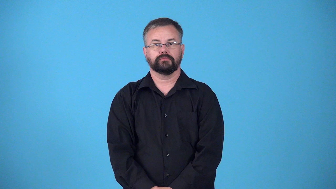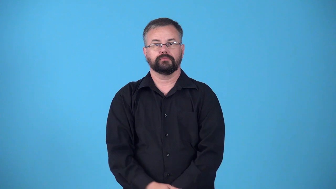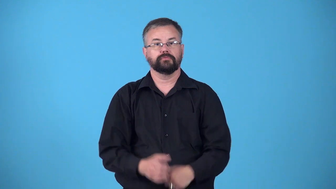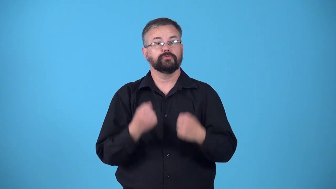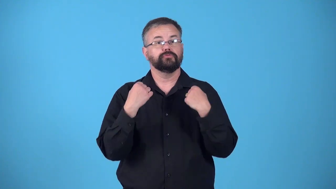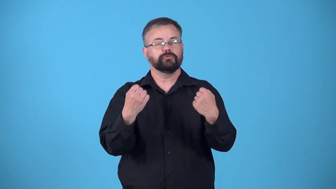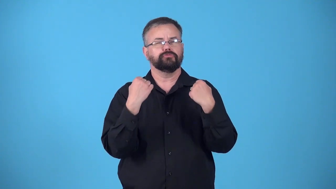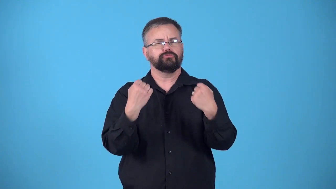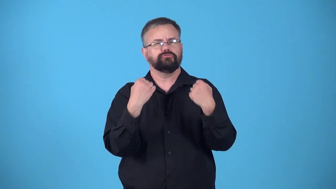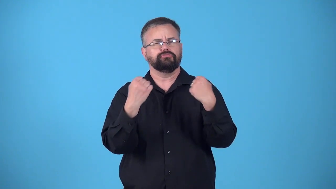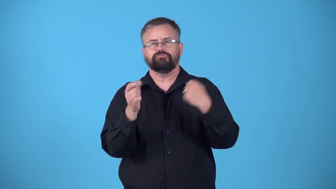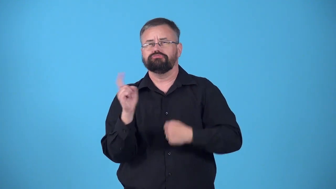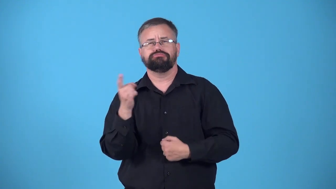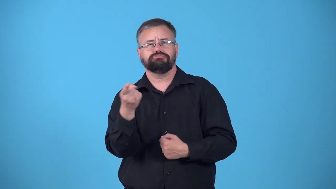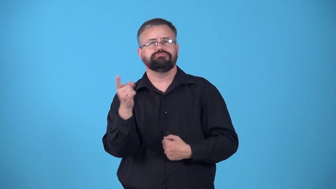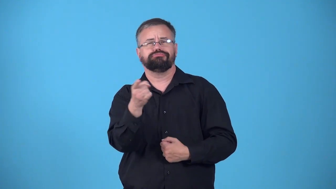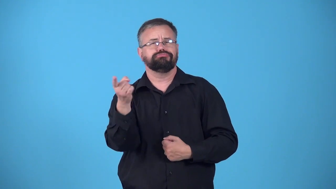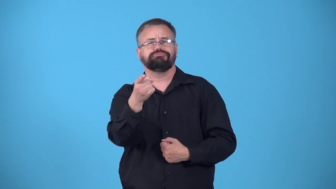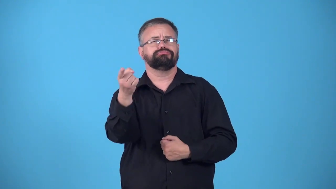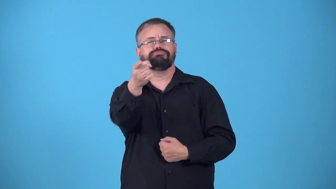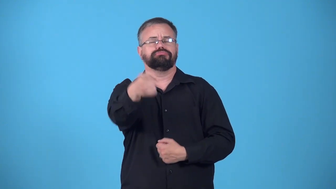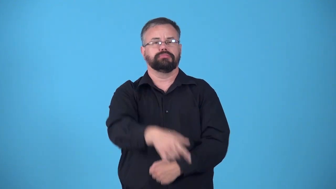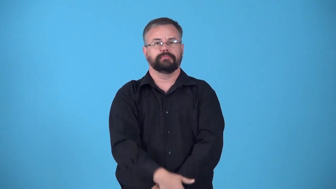drive on